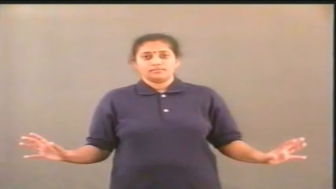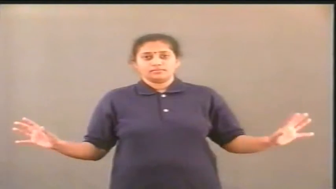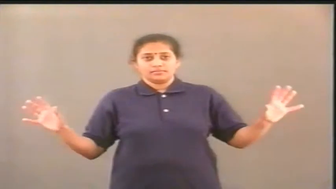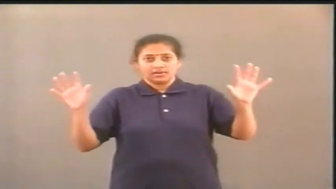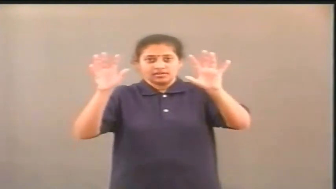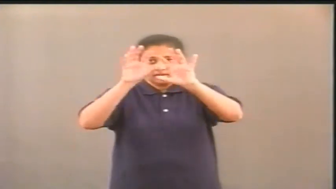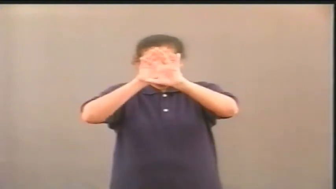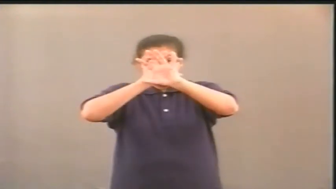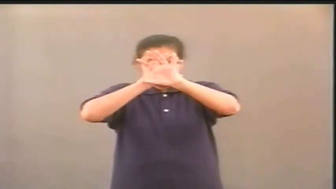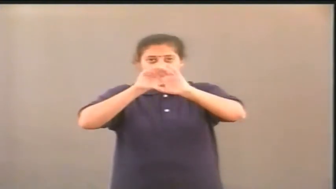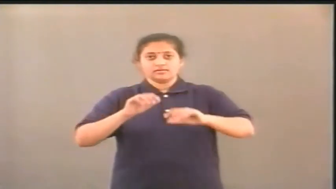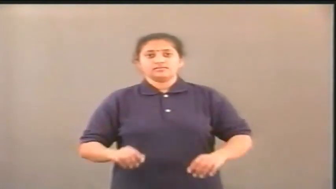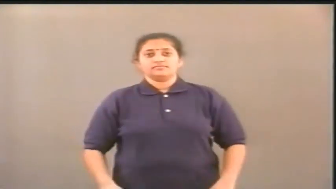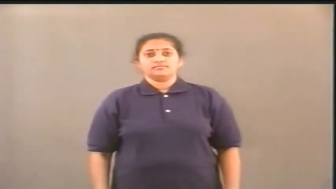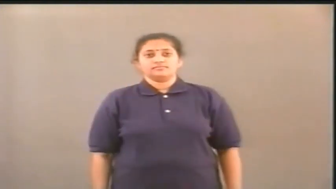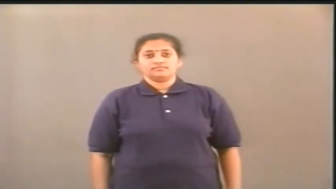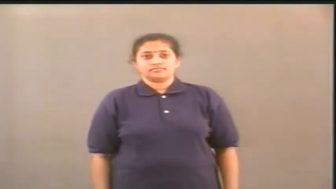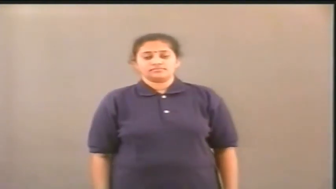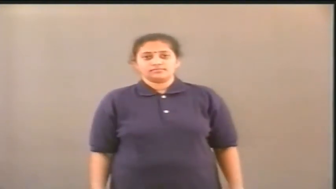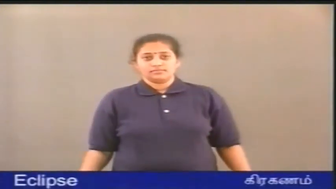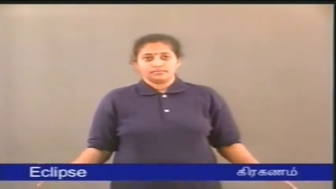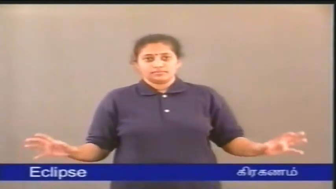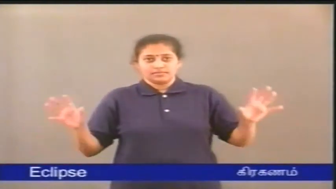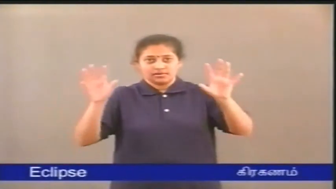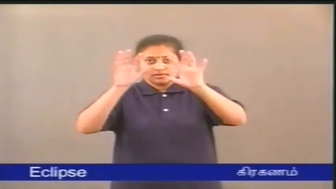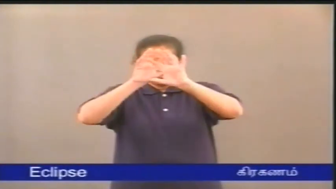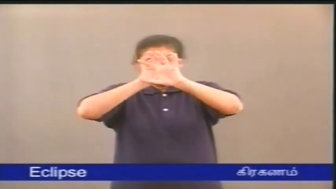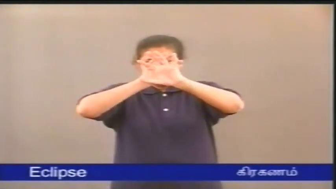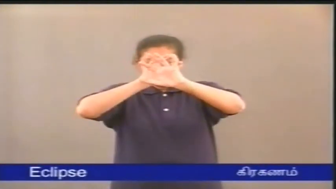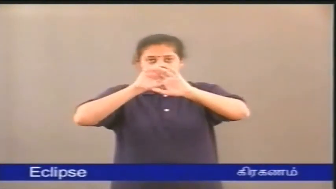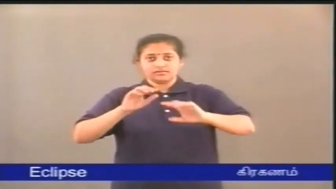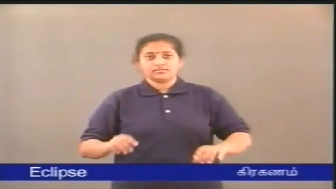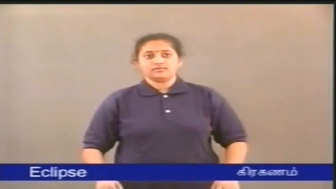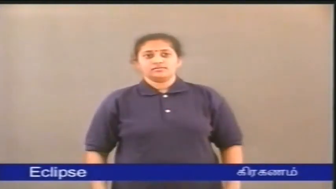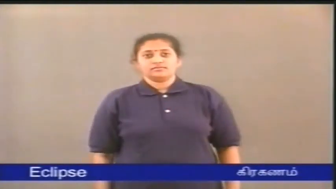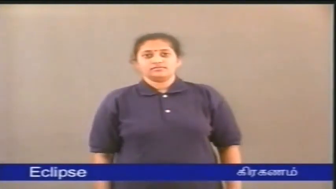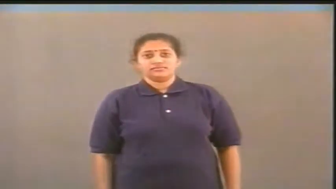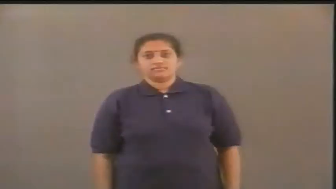eclipse